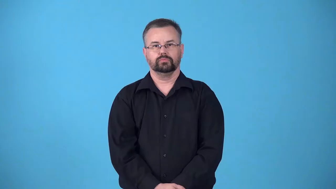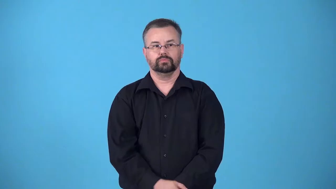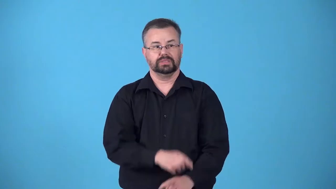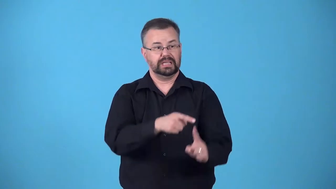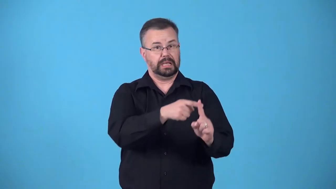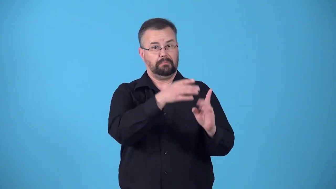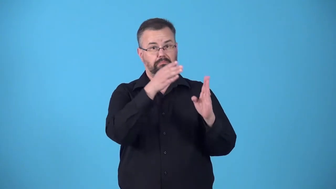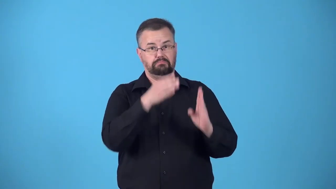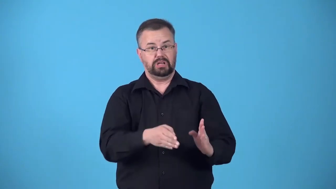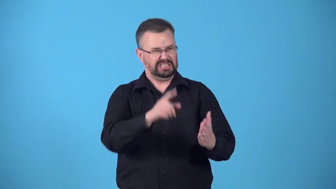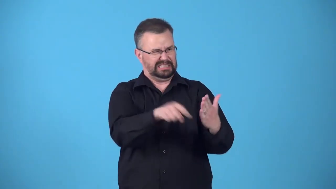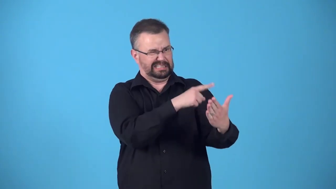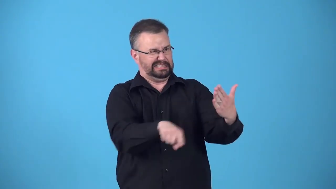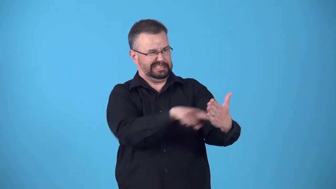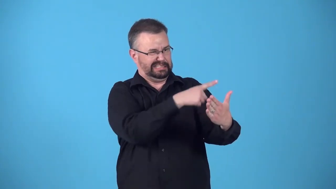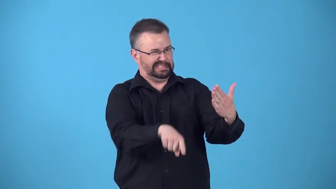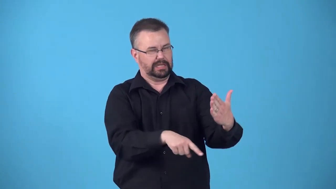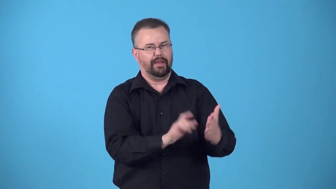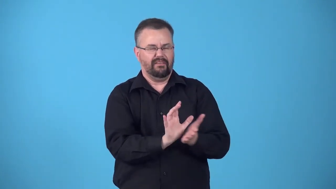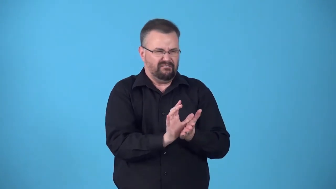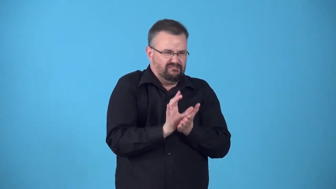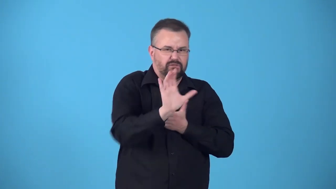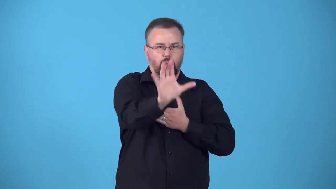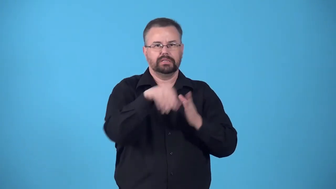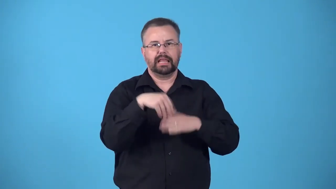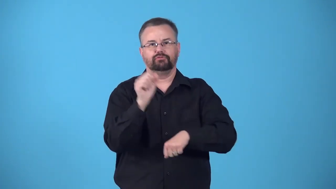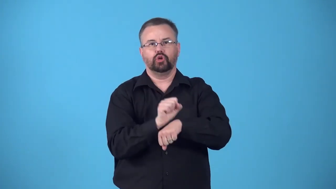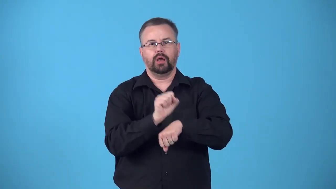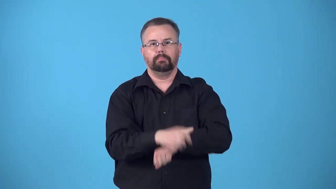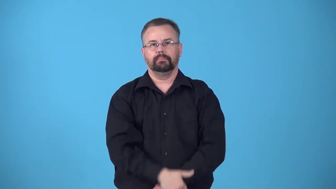bloodletting